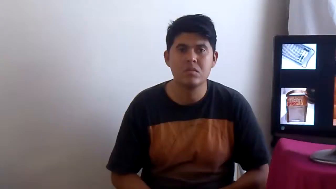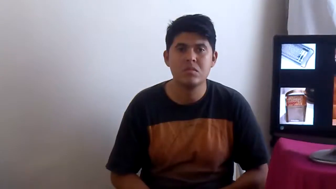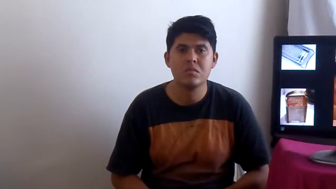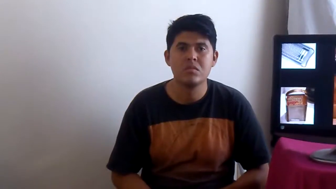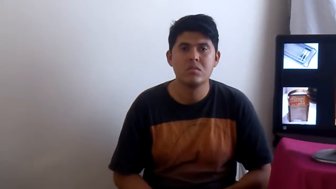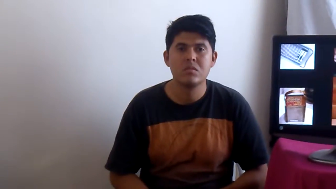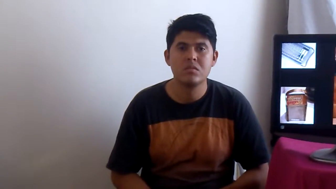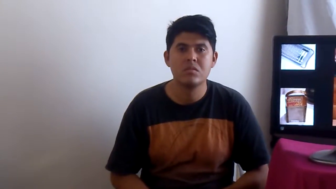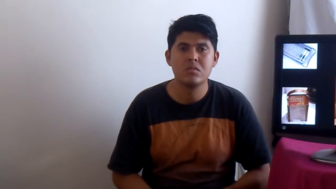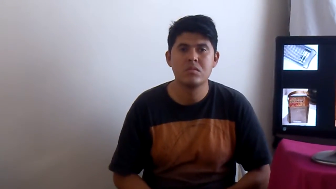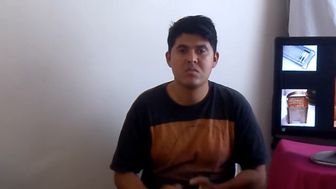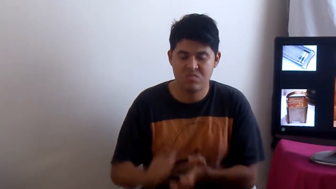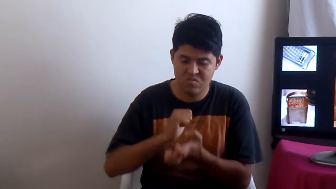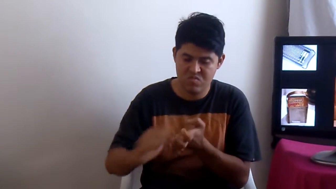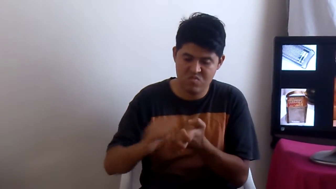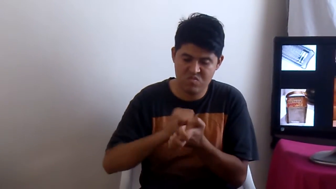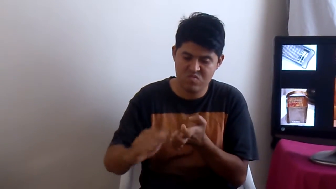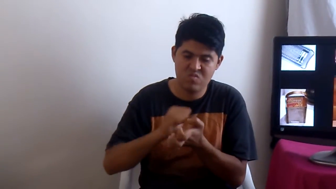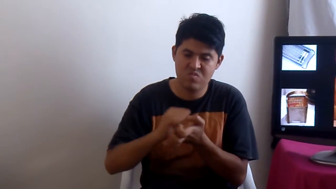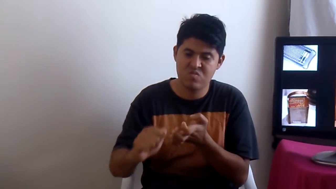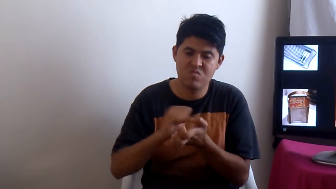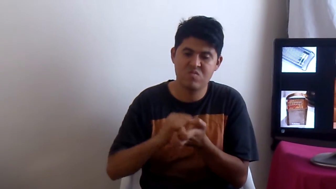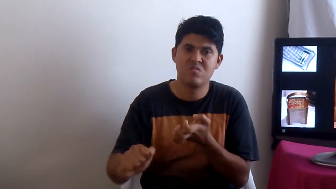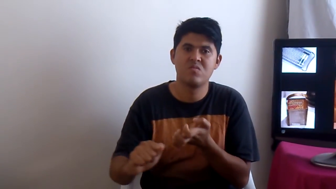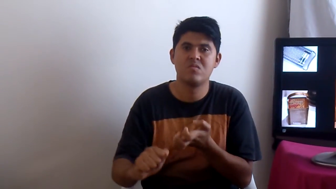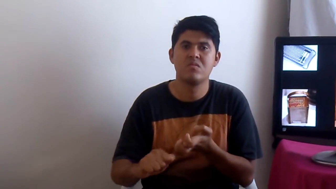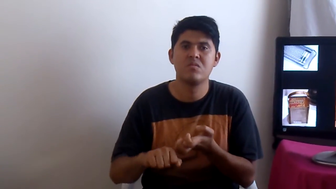cheesegrater